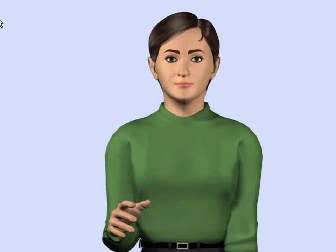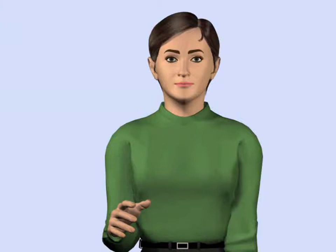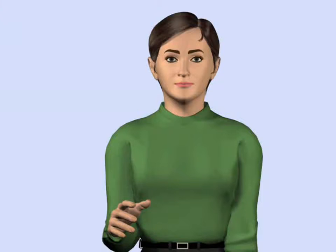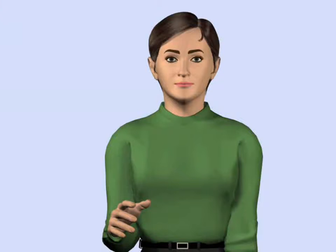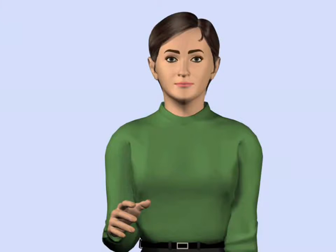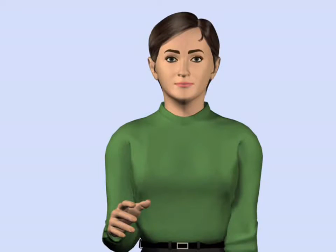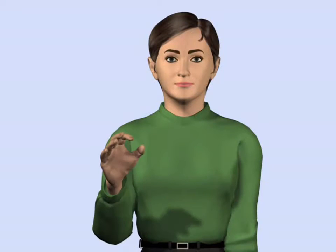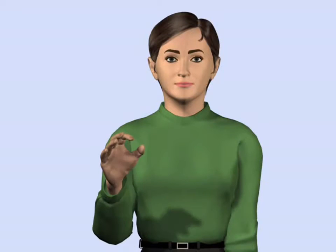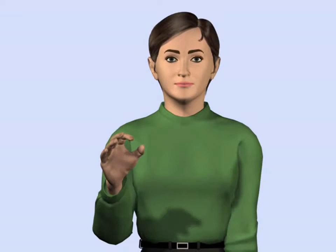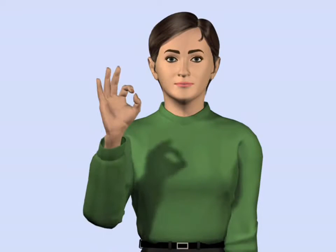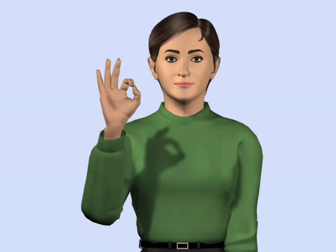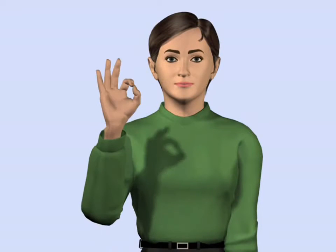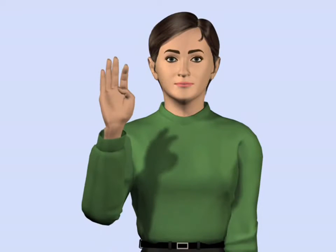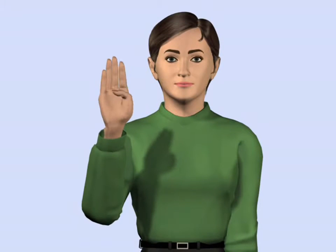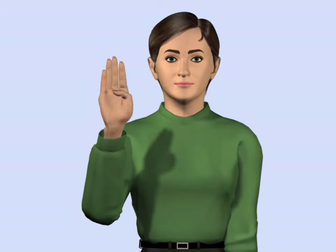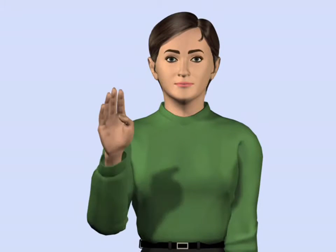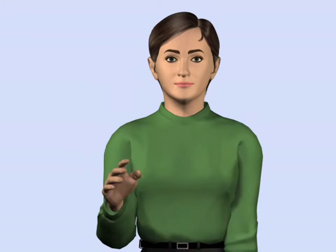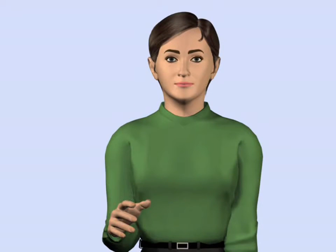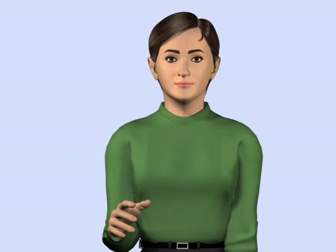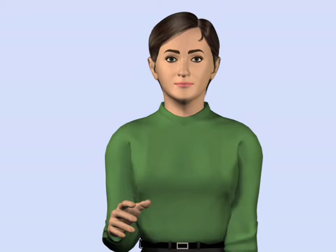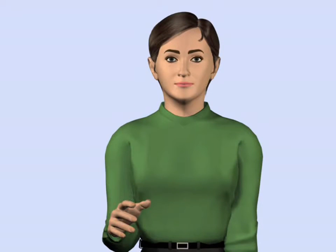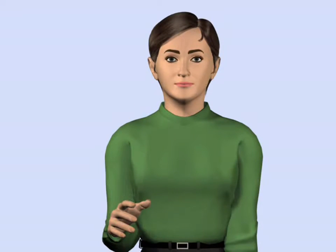fullback